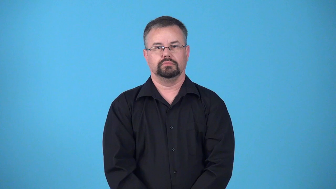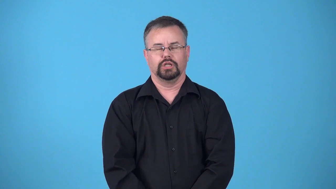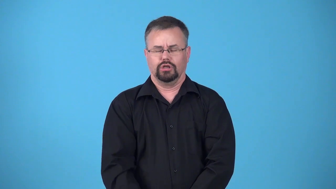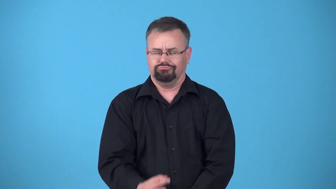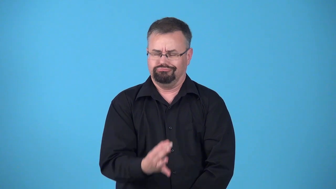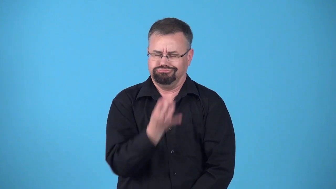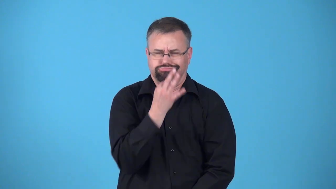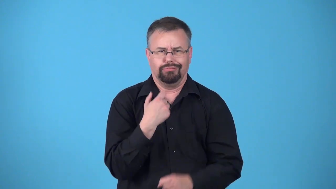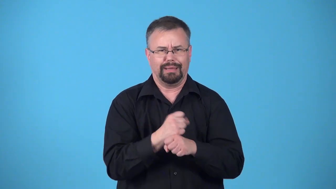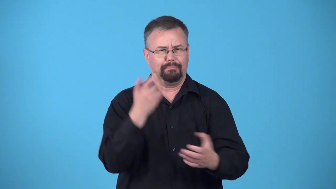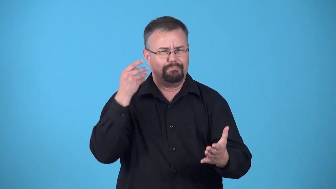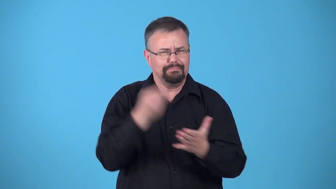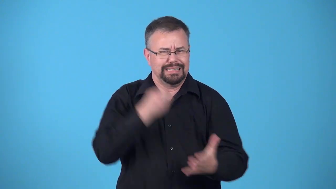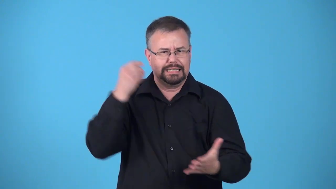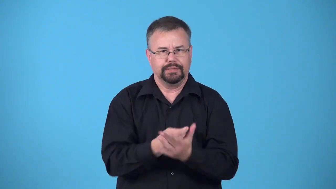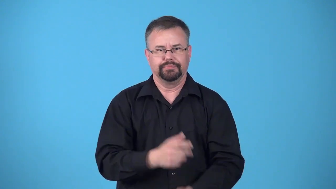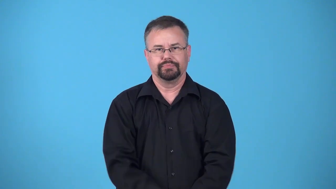midas touch